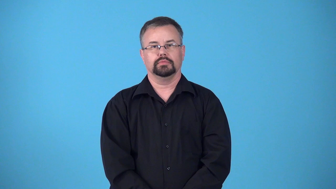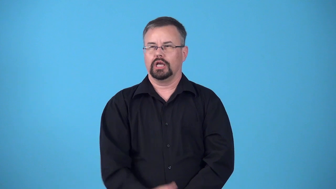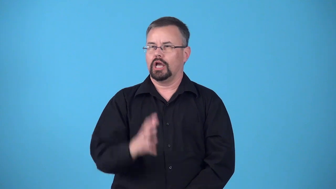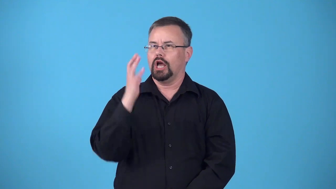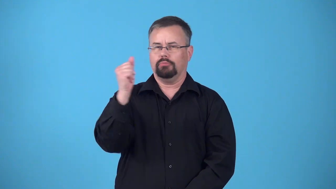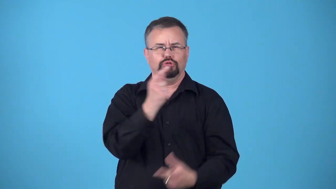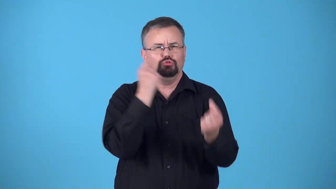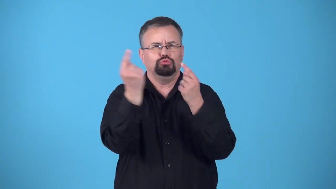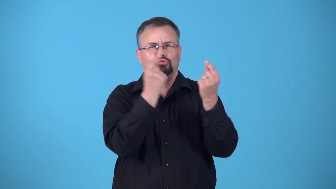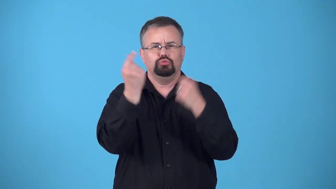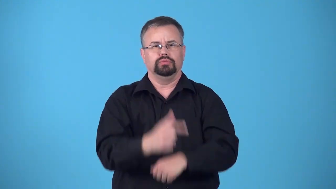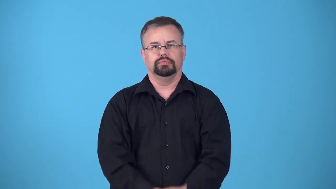out and about